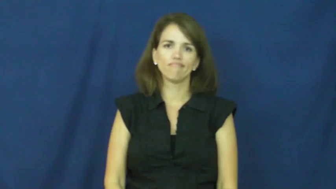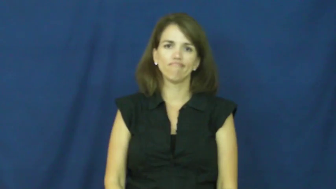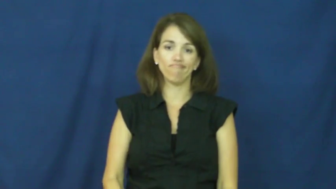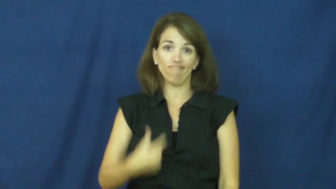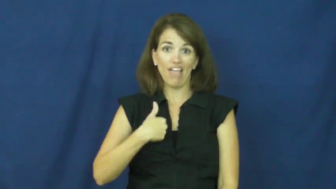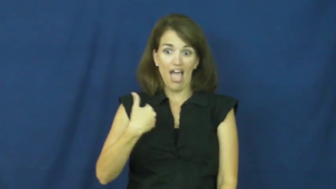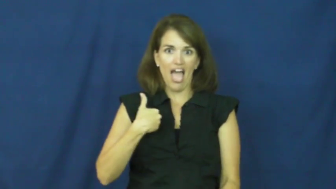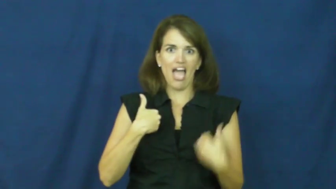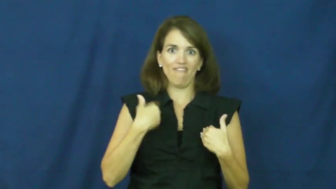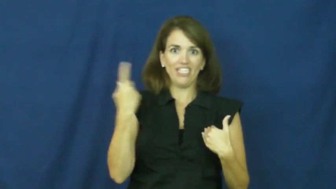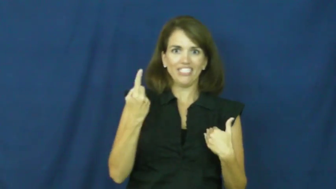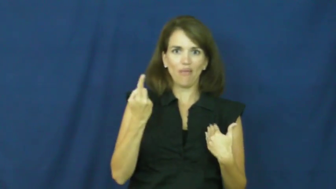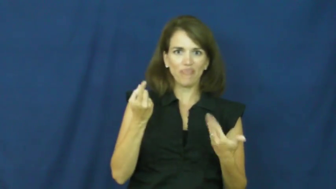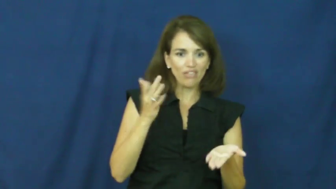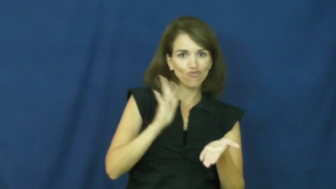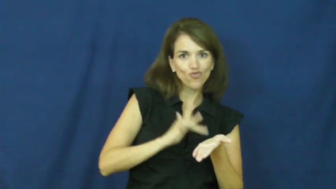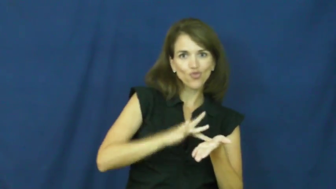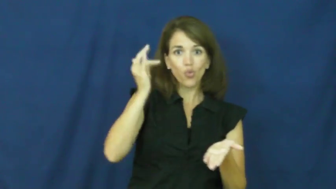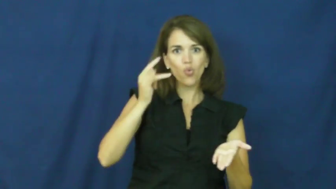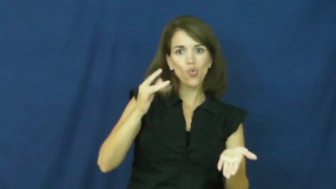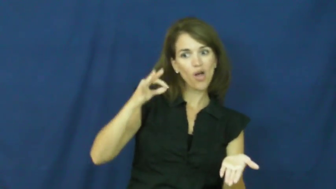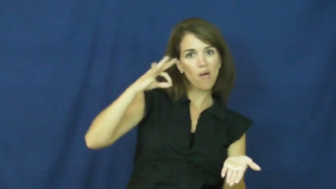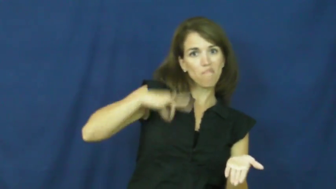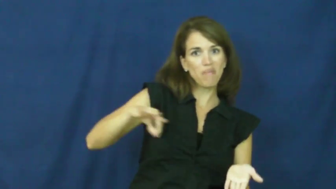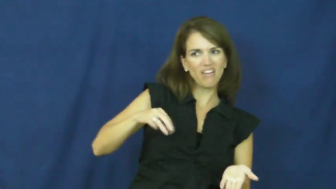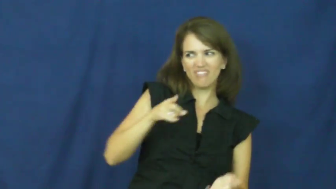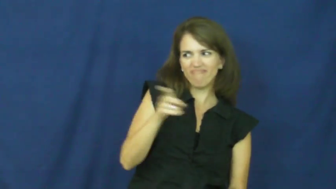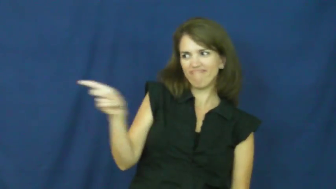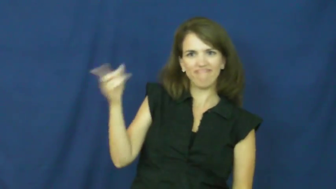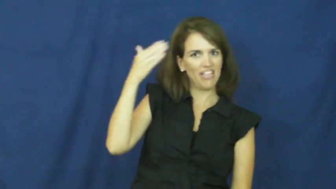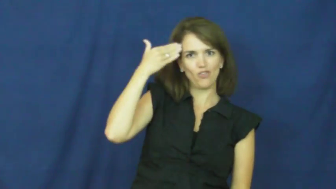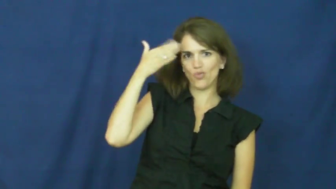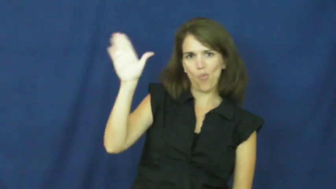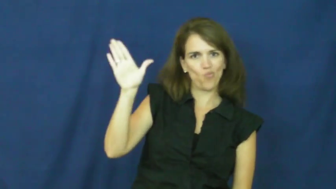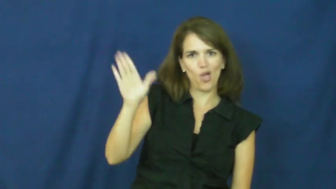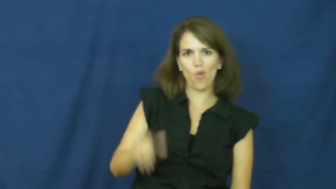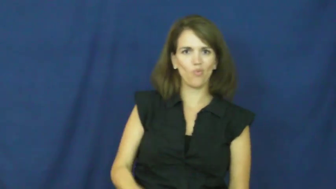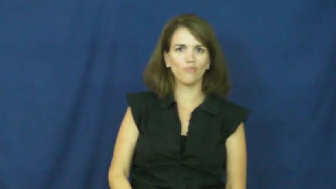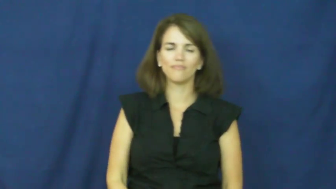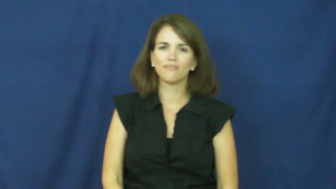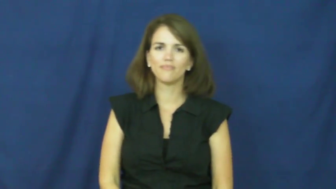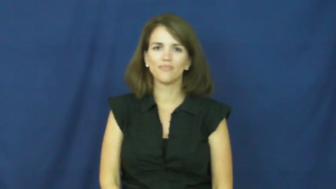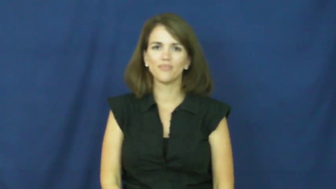"ace up your sleeve", "ace in the hole", "secret weapon"